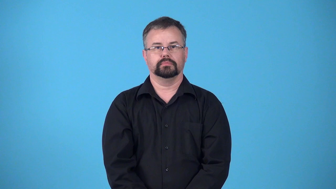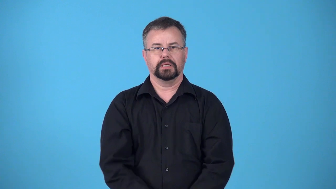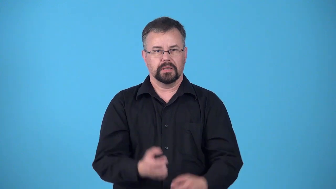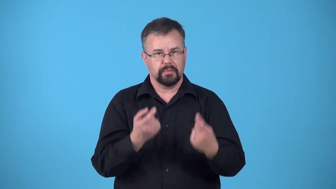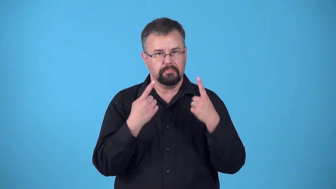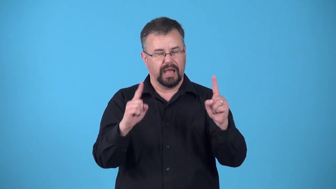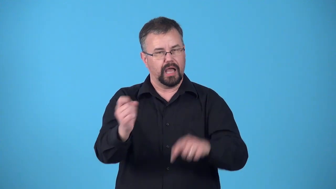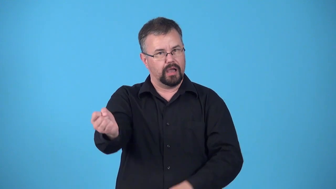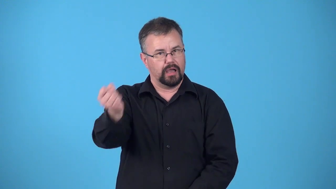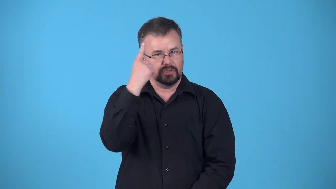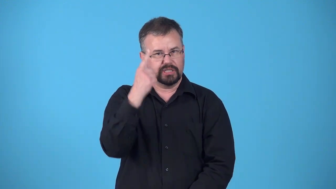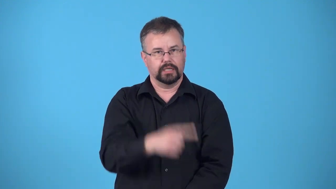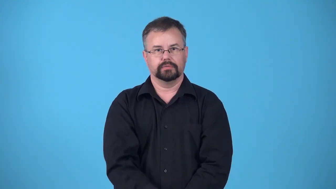see the light